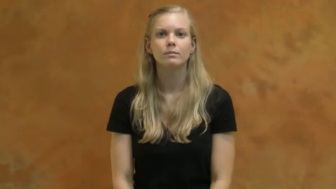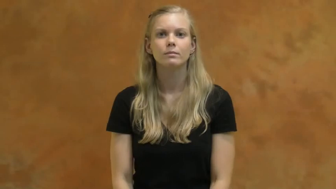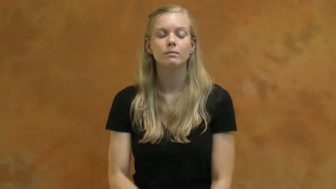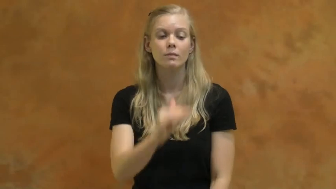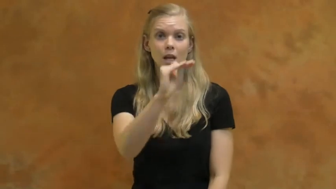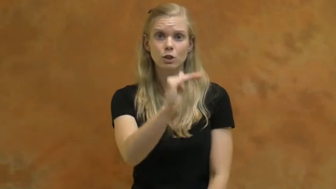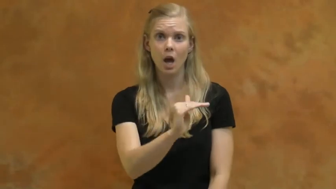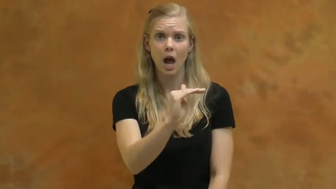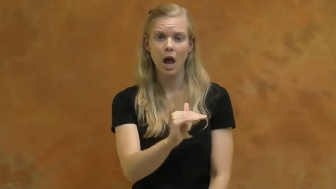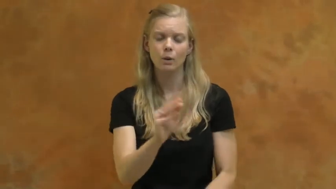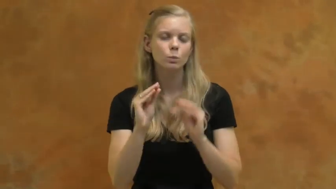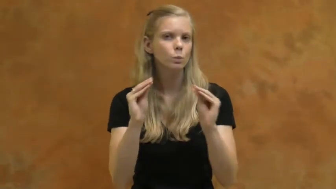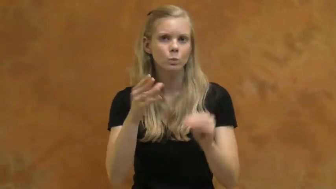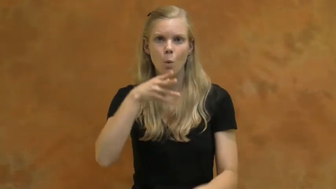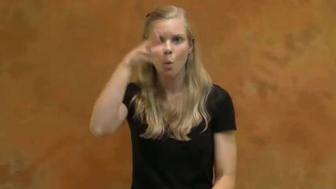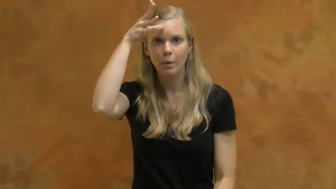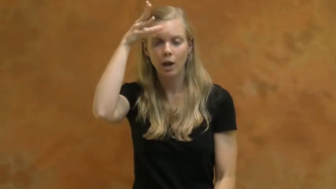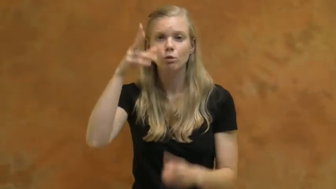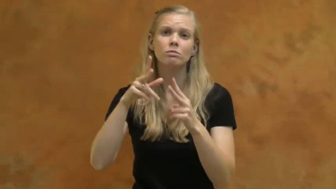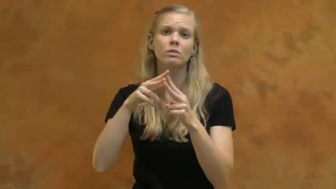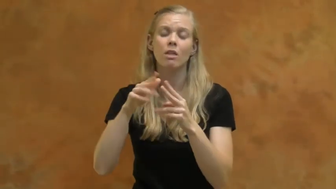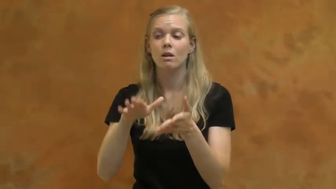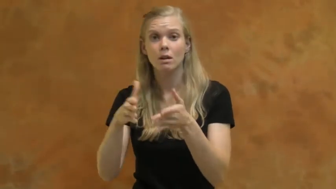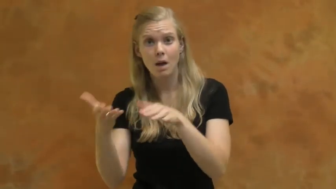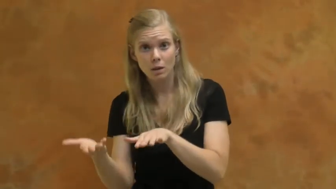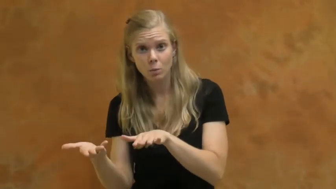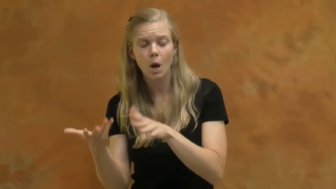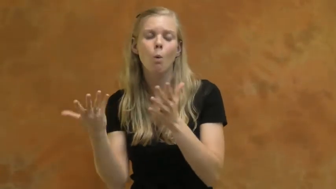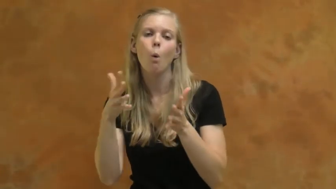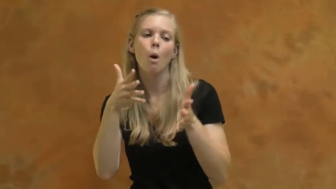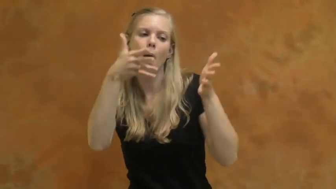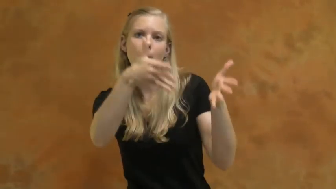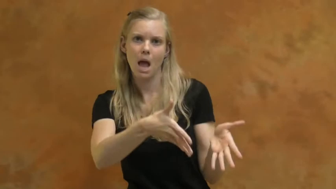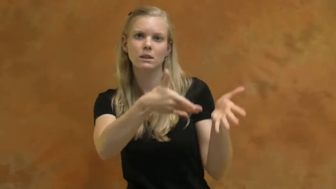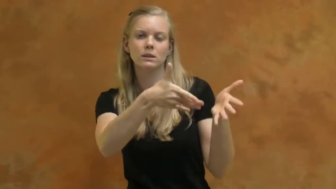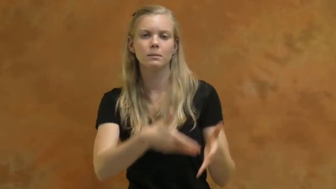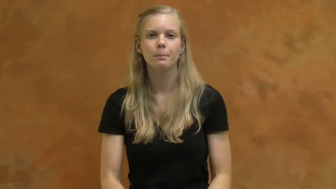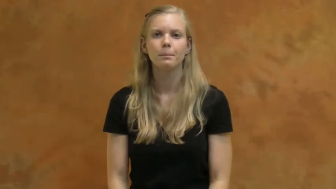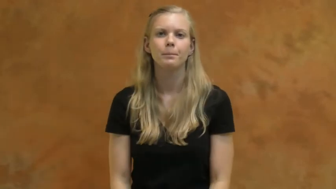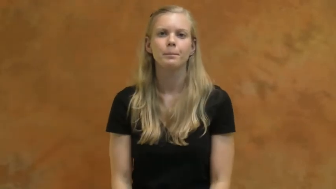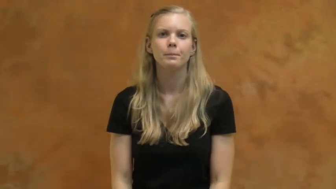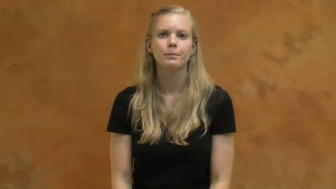orphan